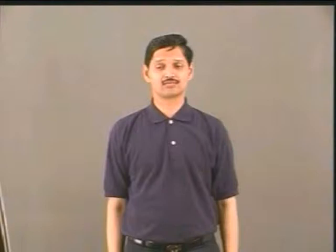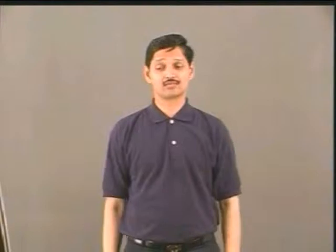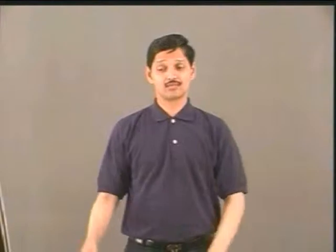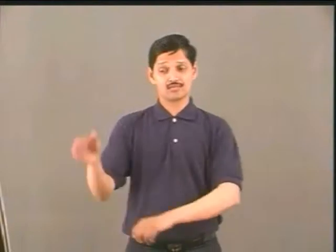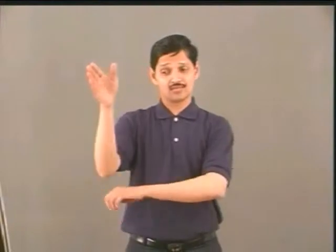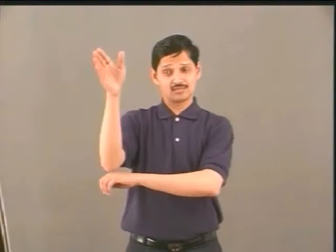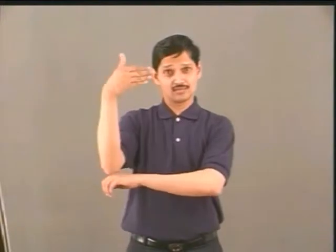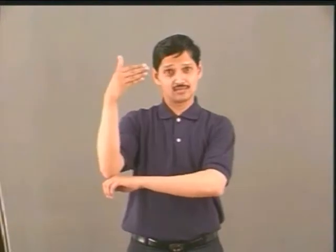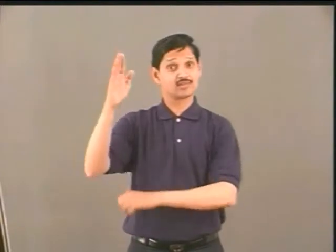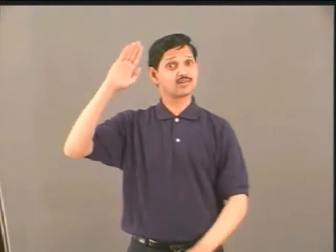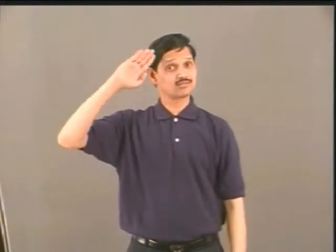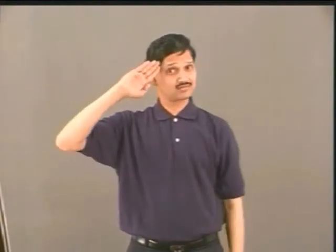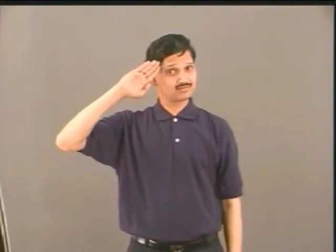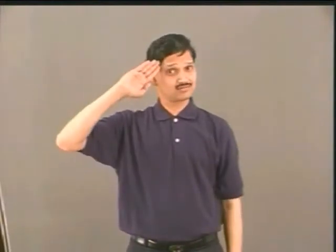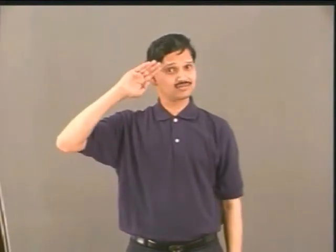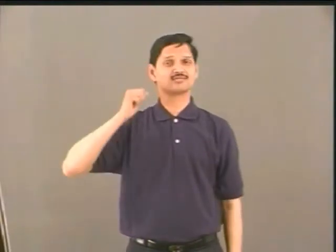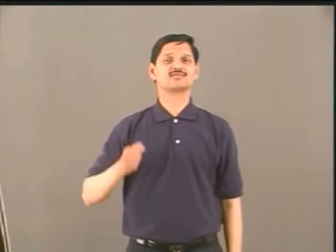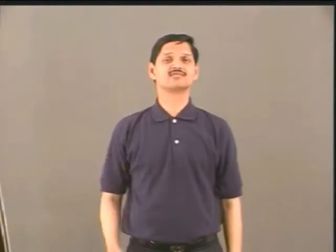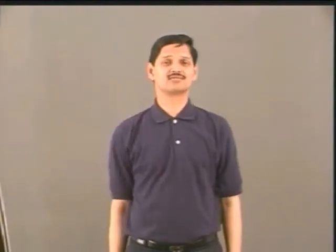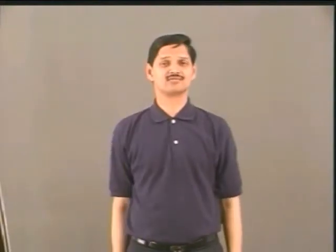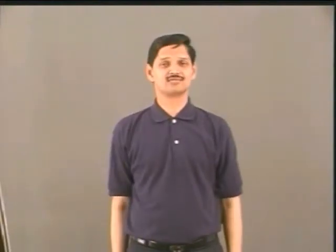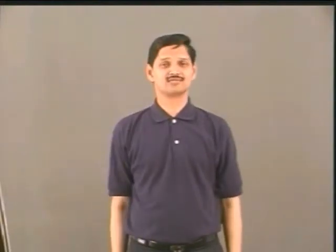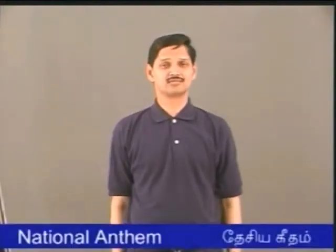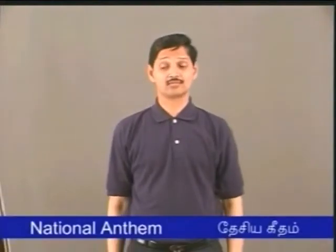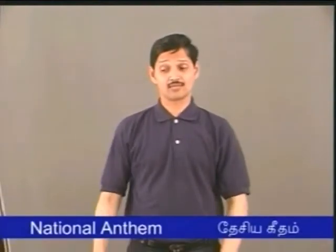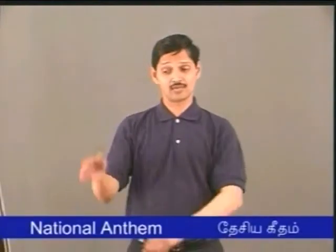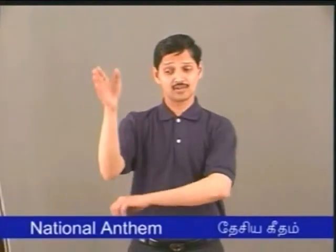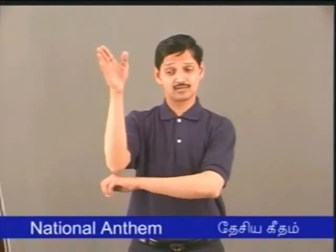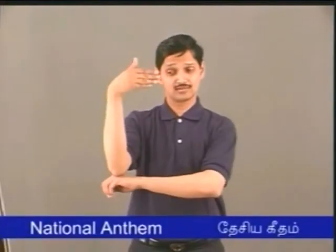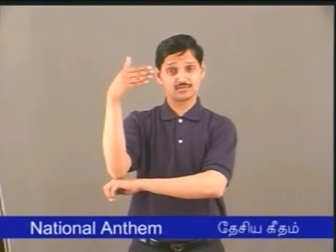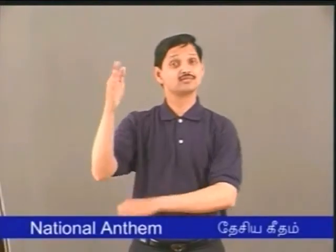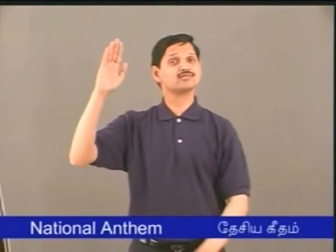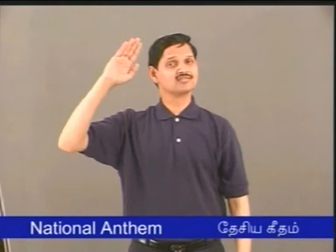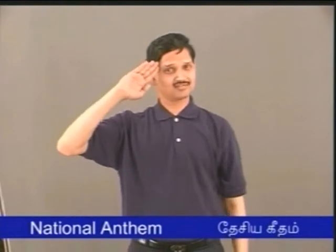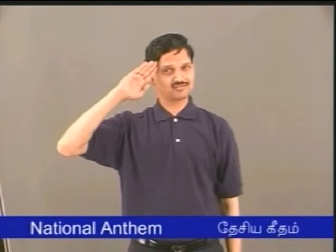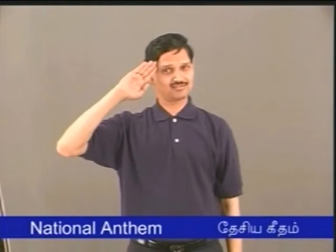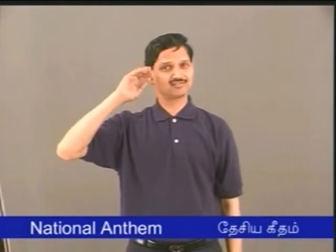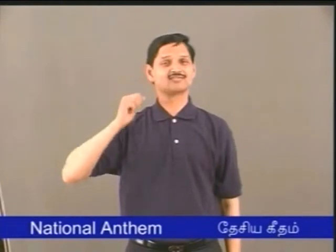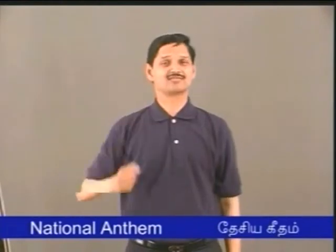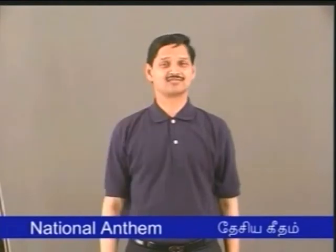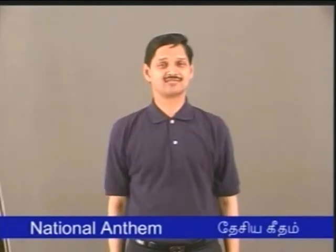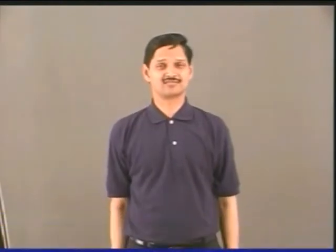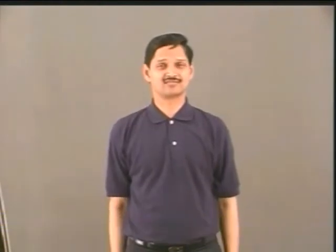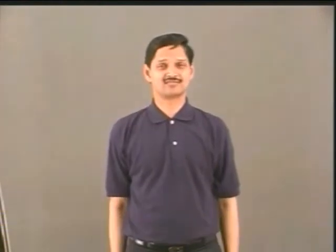national anthem